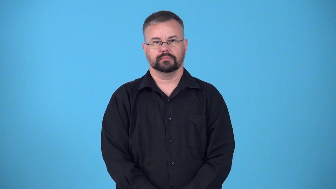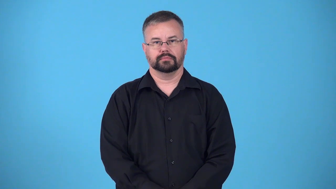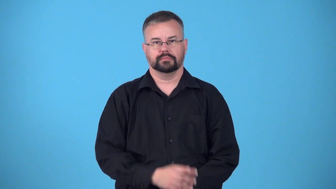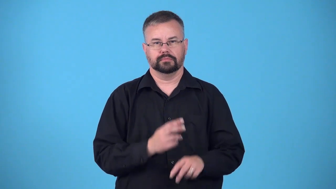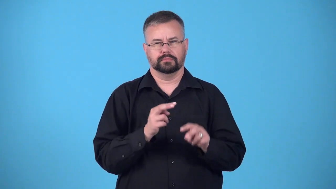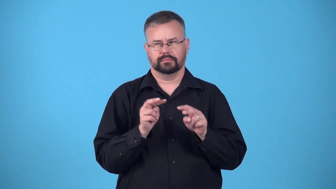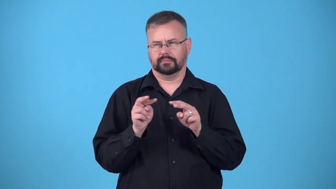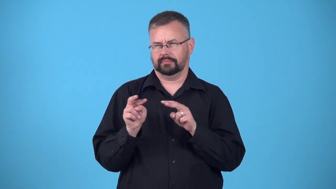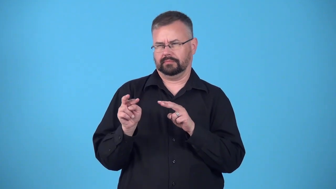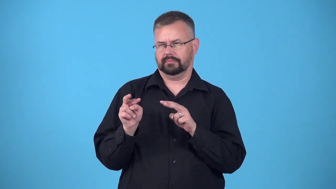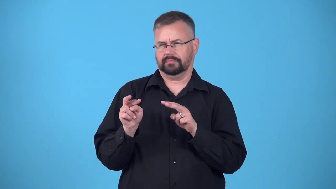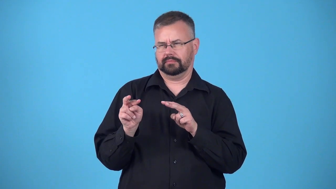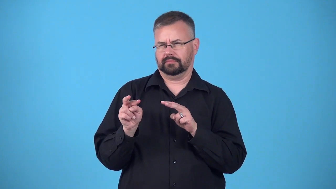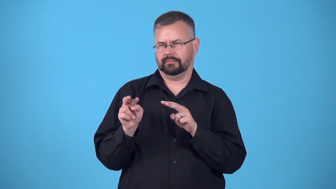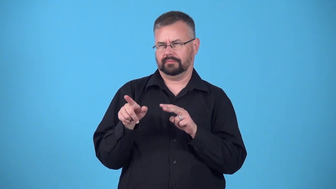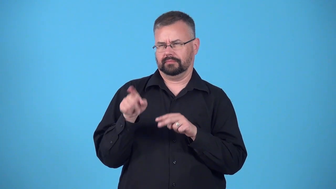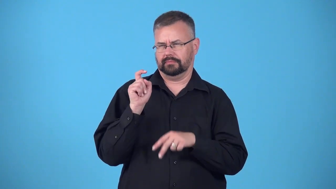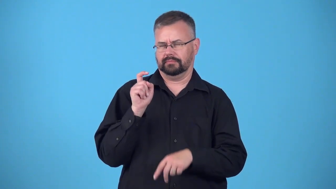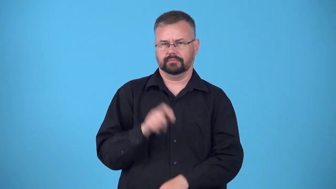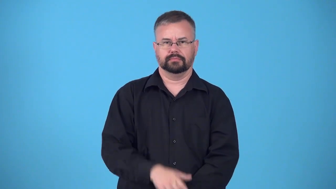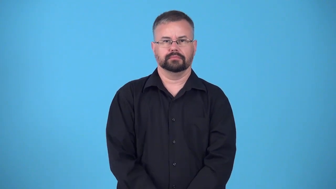squint eyed,squint